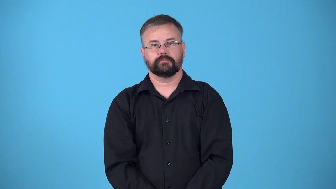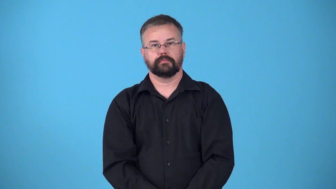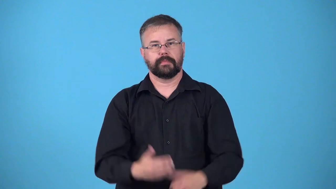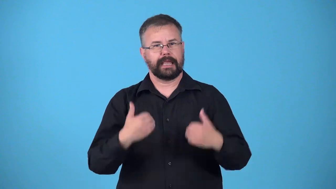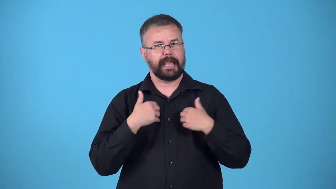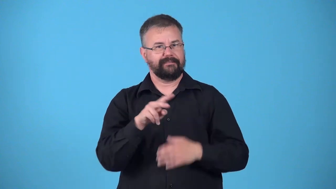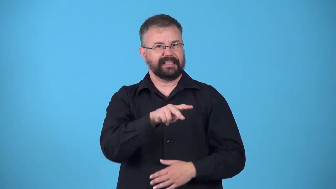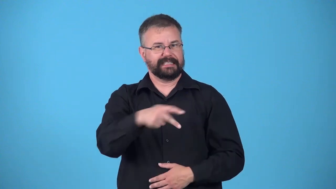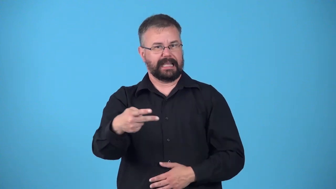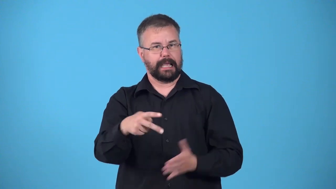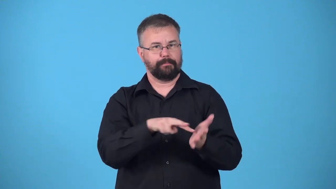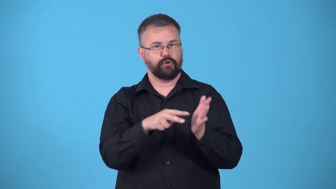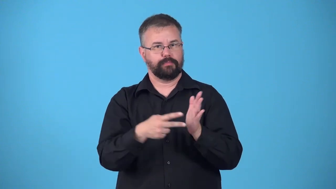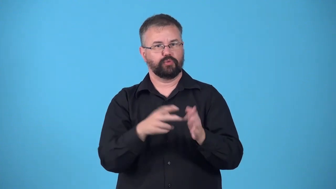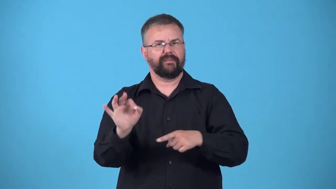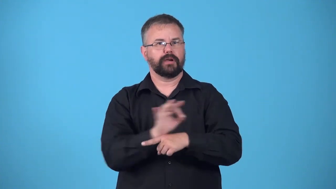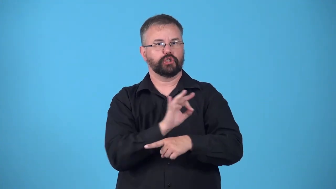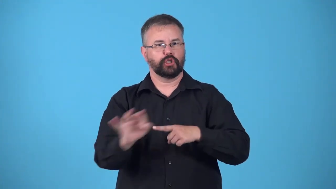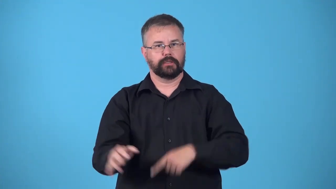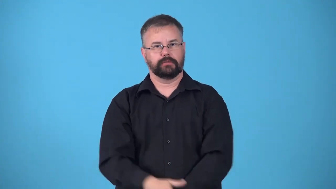double as, double up as